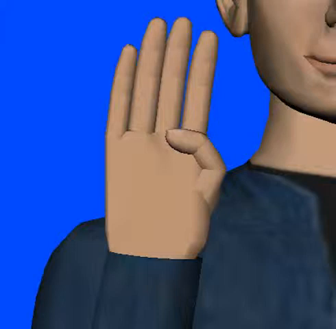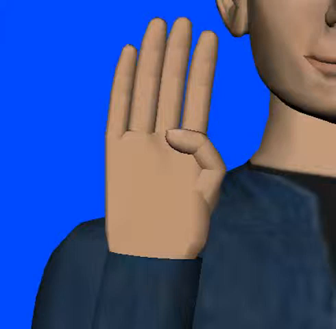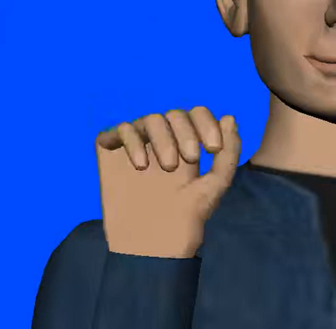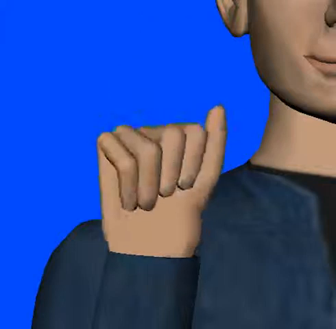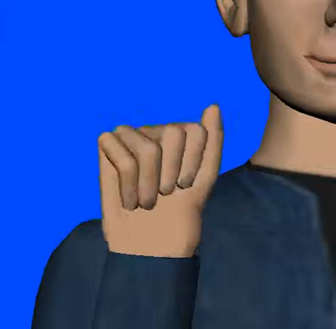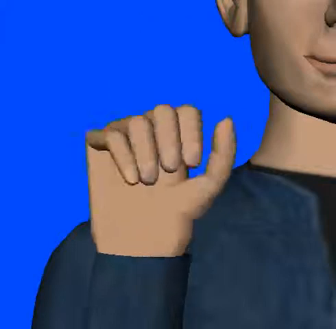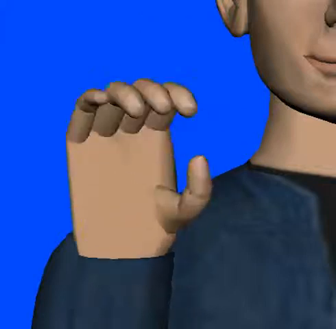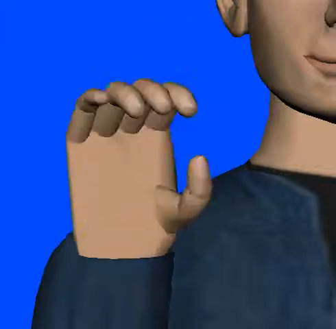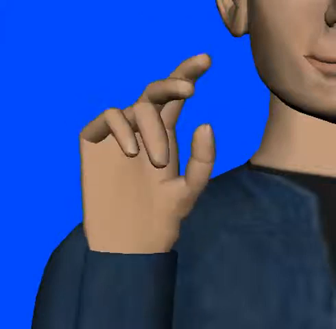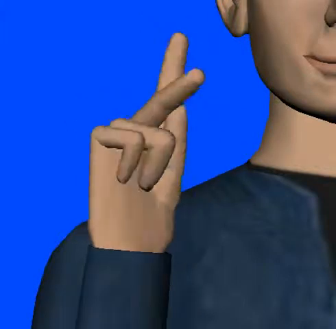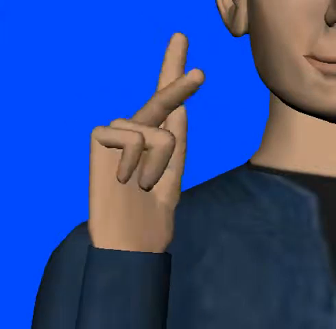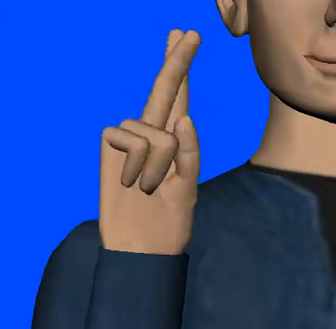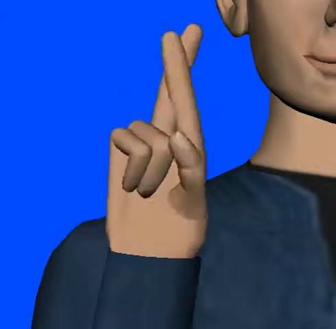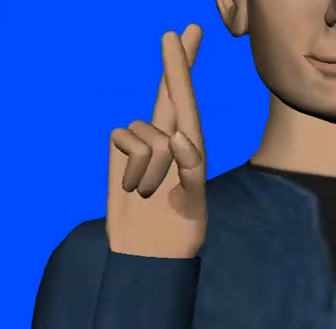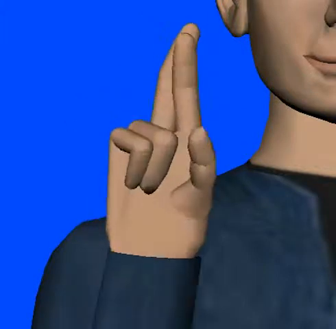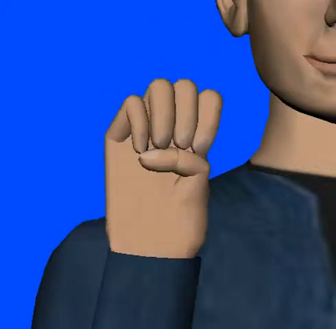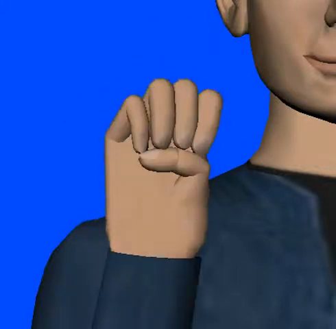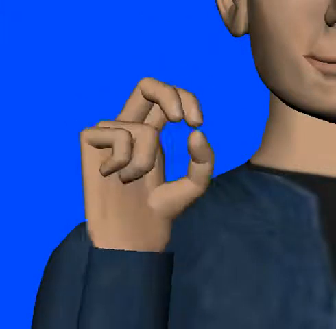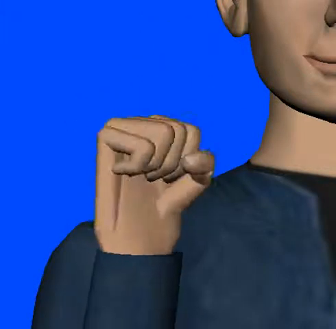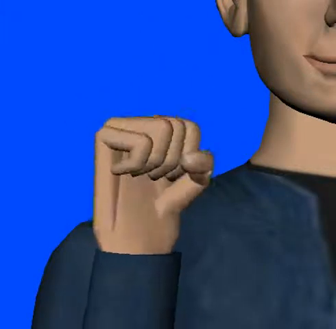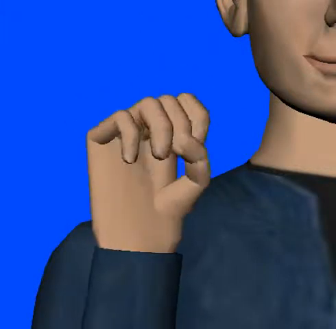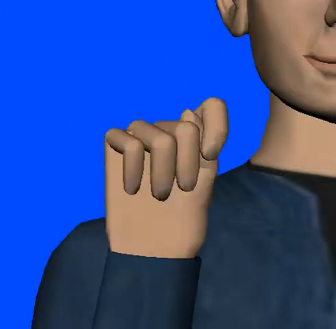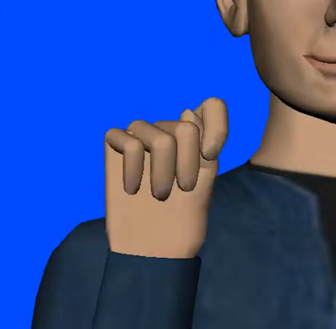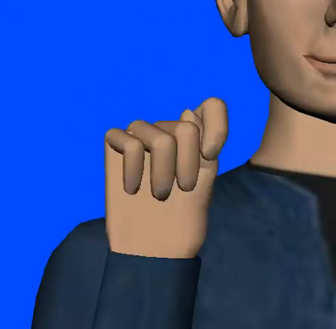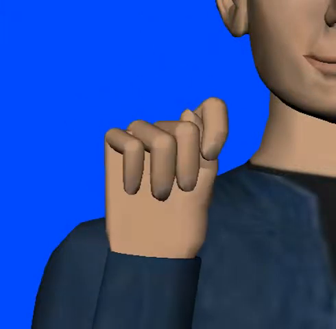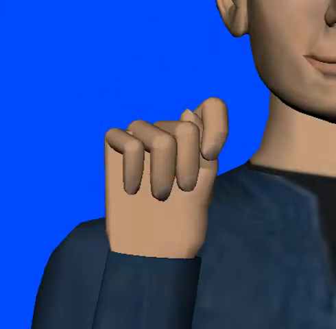backrest